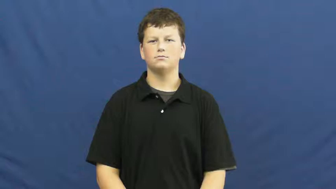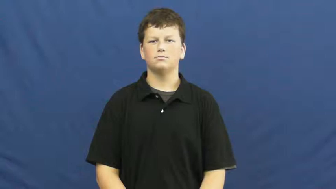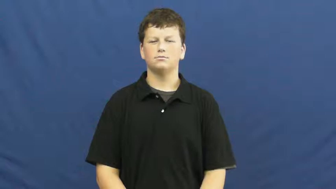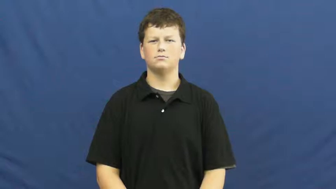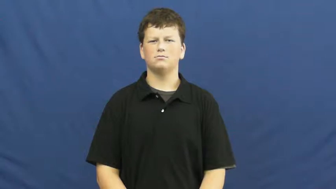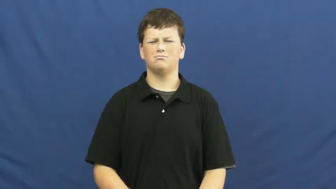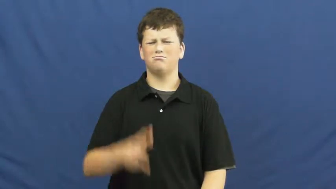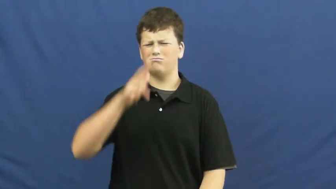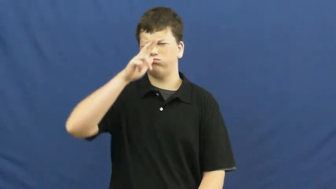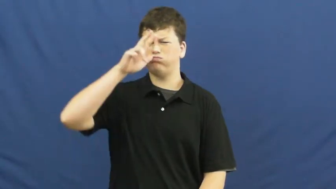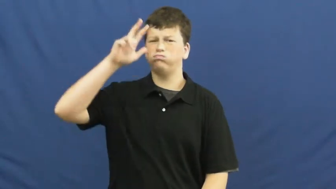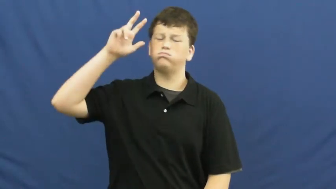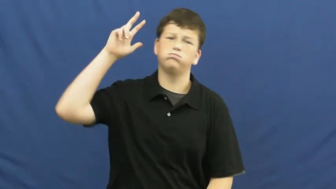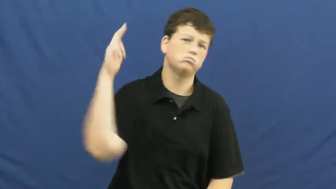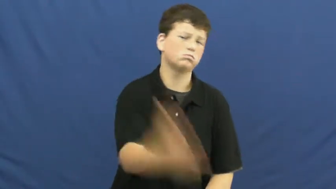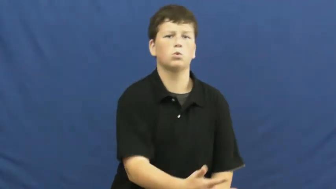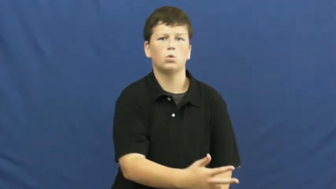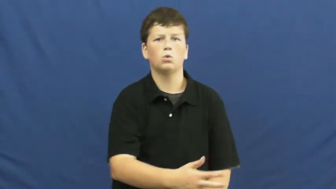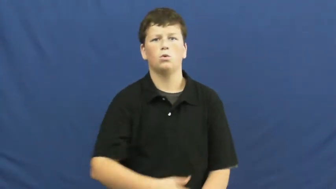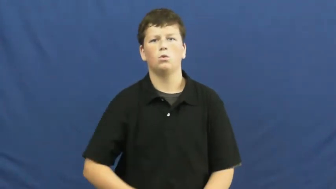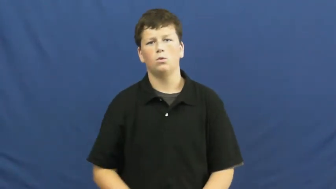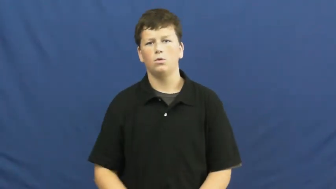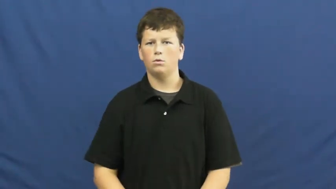lousy,cruddy,crumby,sorry,crappy,shoddy,junky,cheesy,cheap,shabby,execrable,lemon